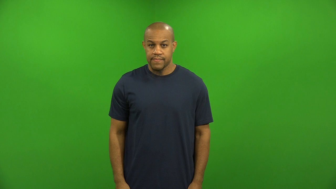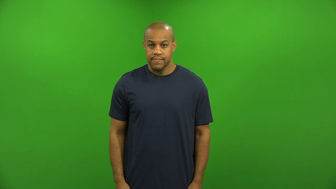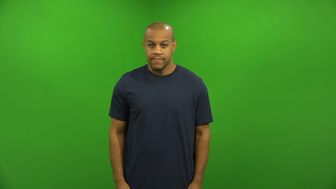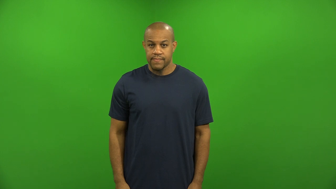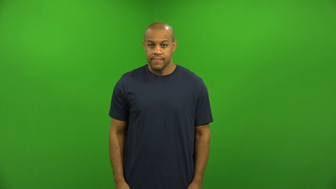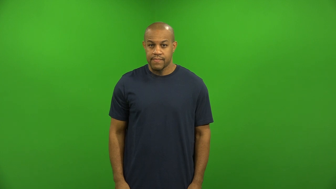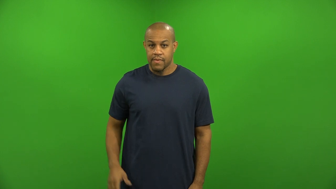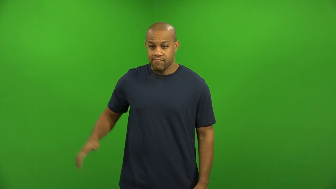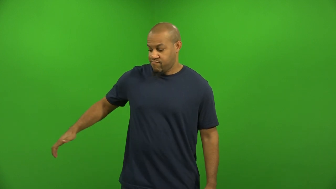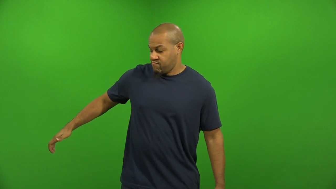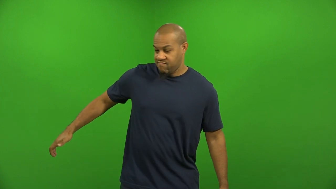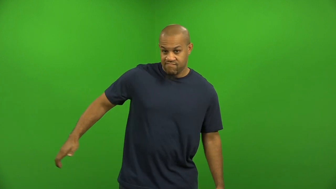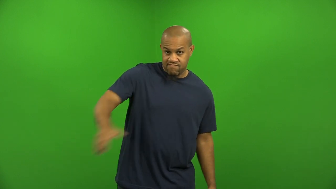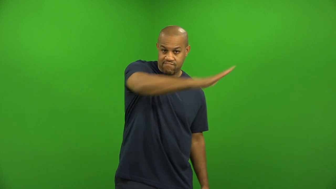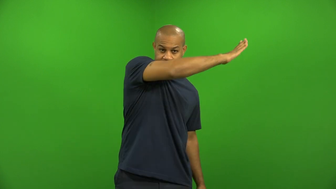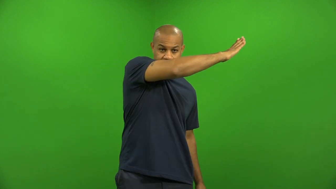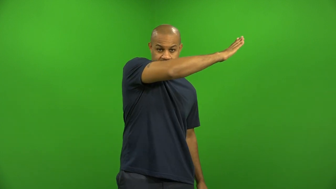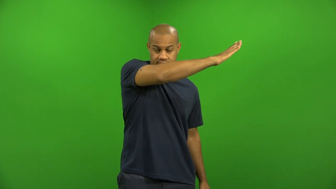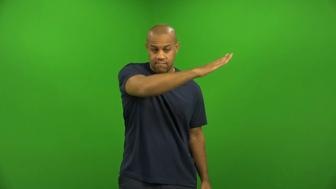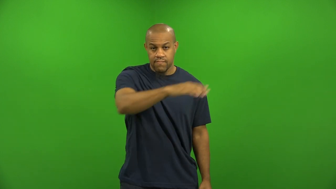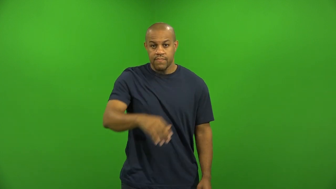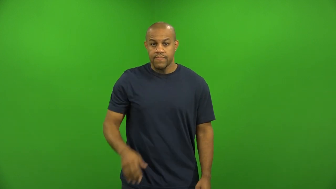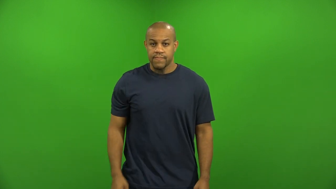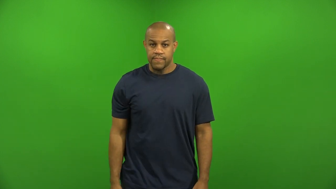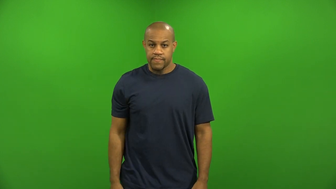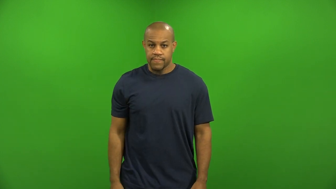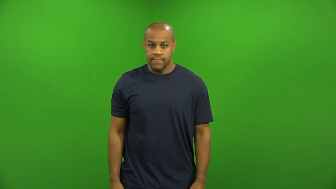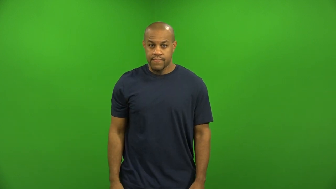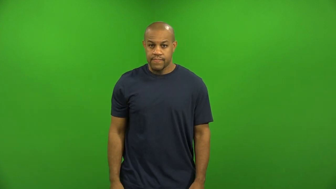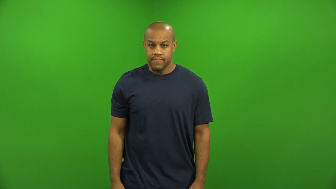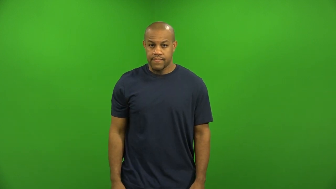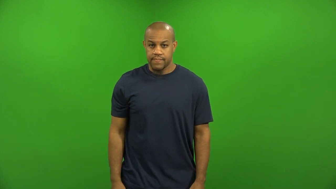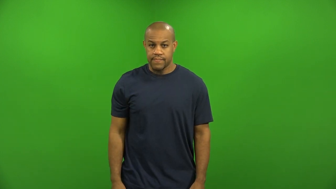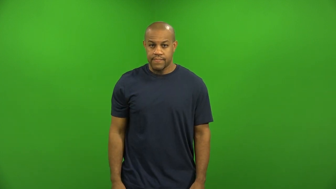Throw discus